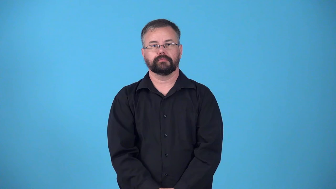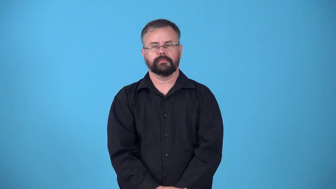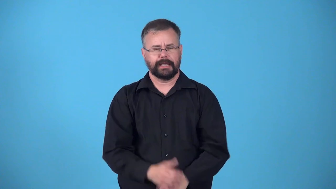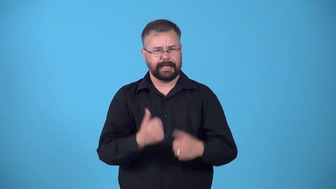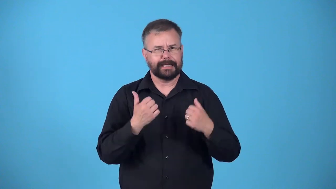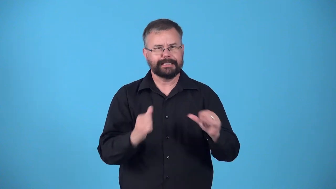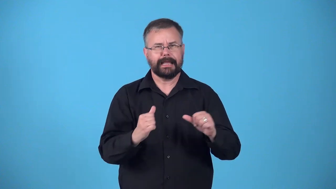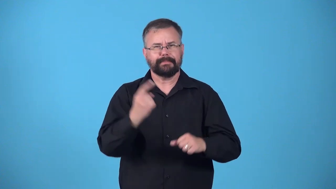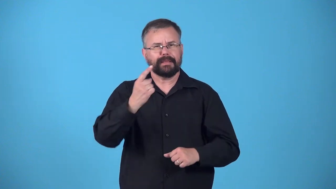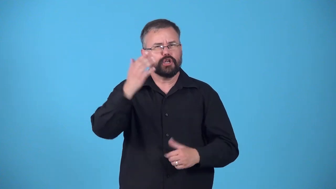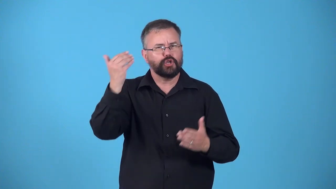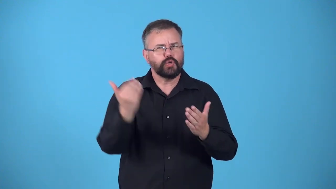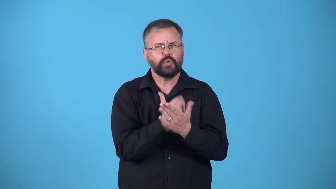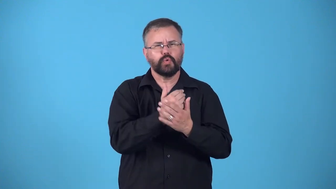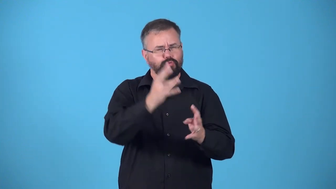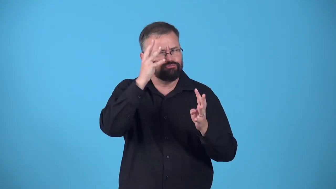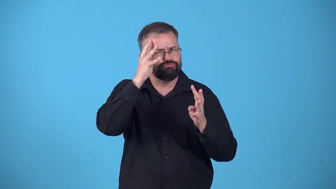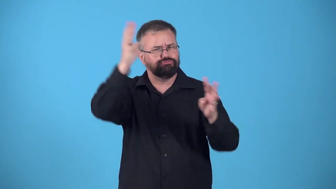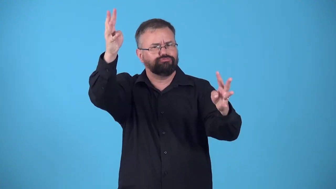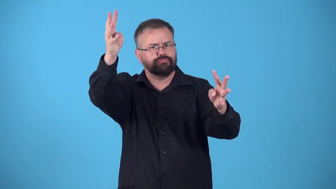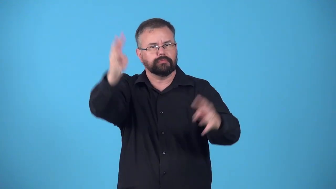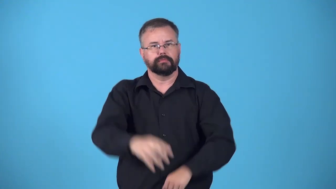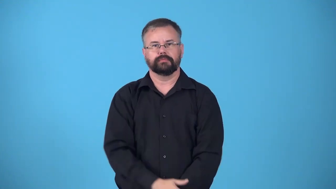enterprise